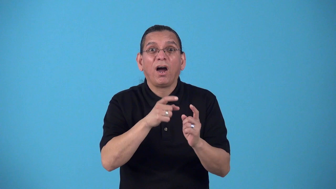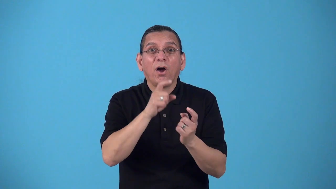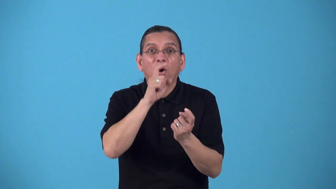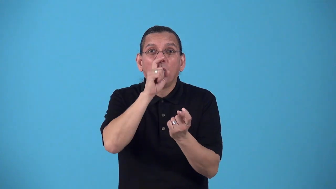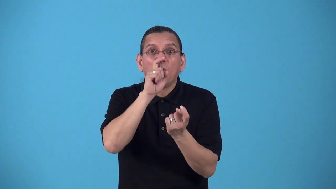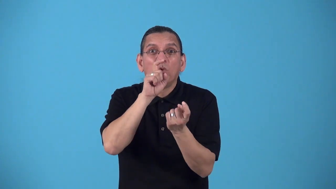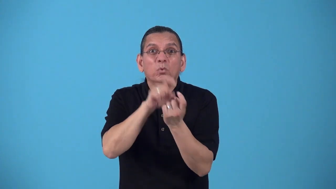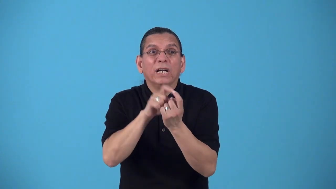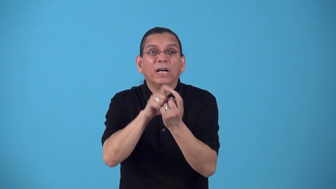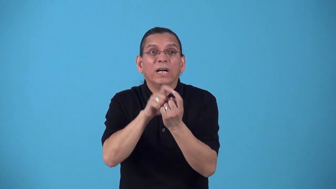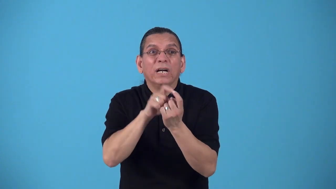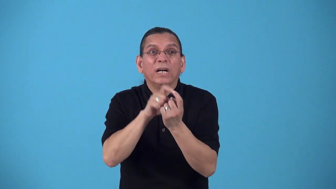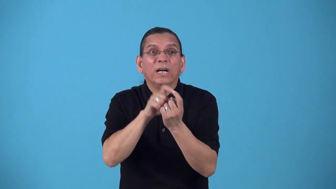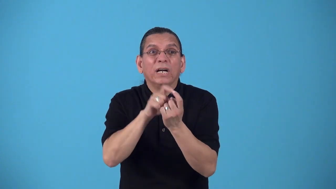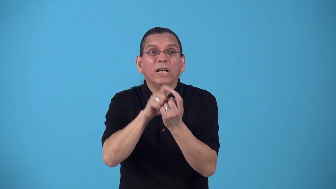witch